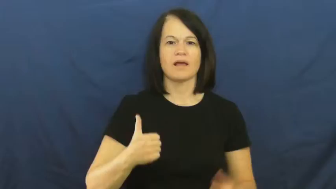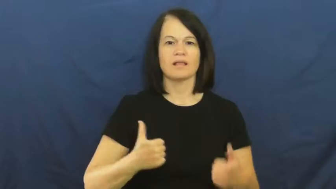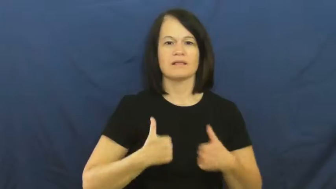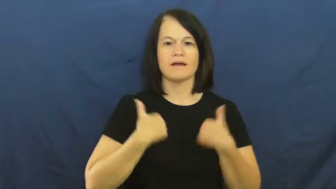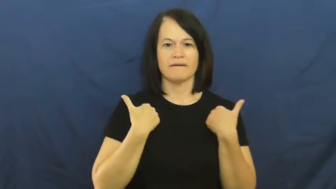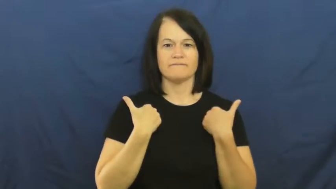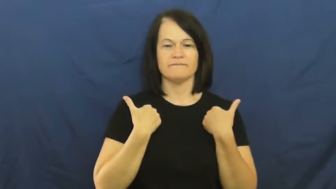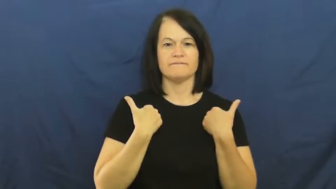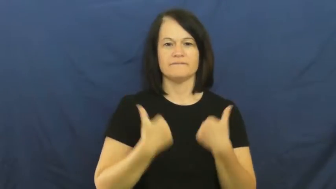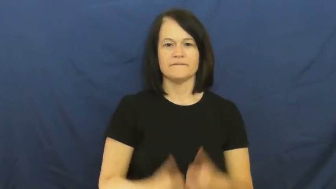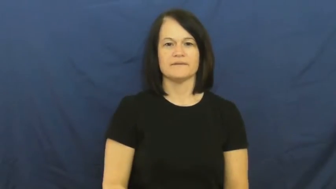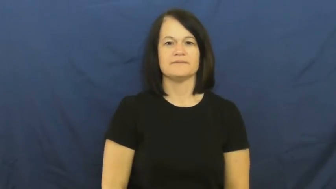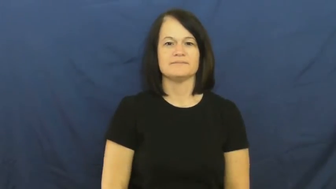live